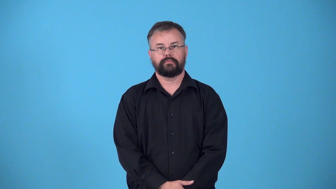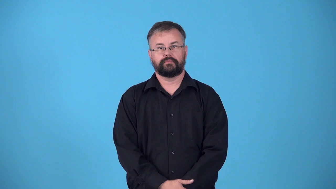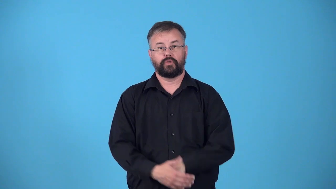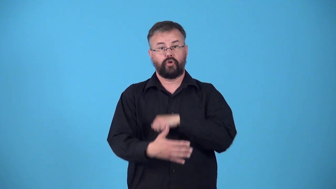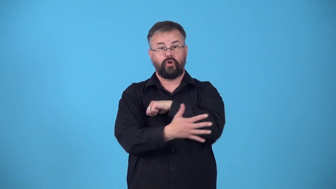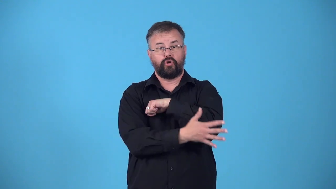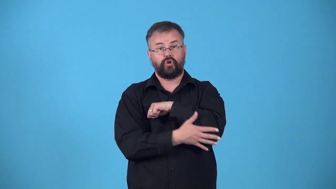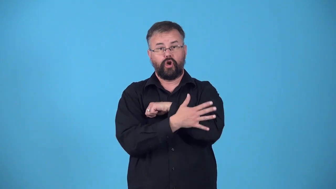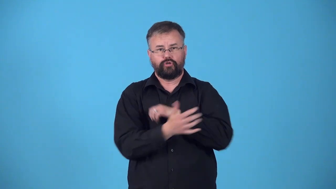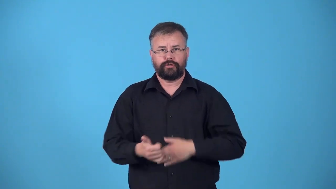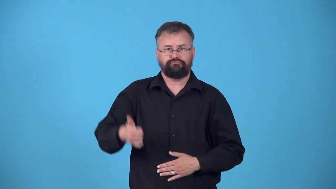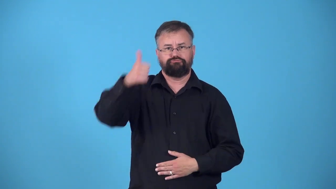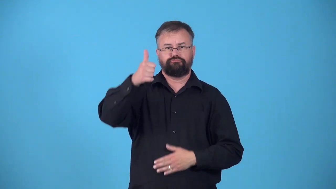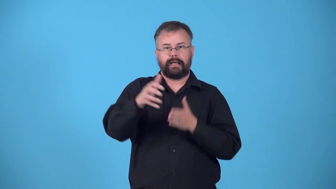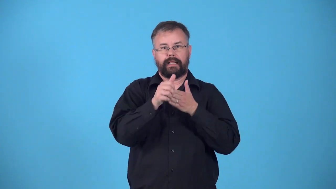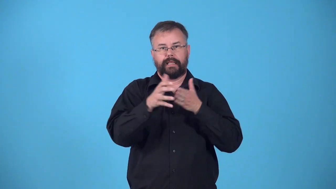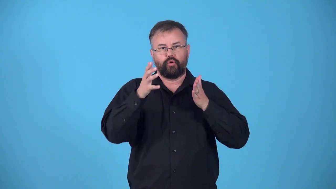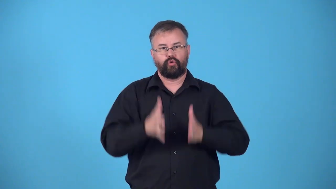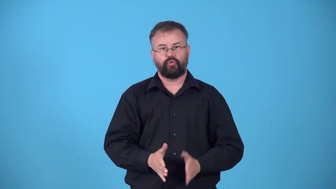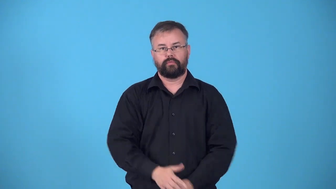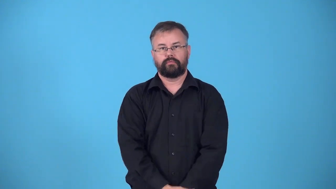prime minister